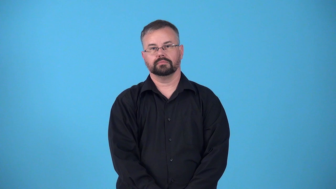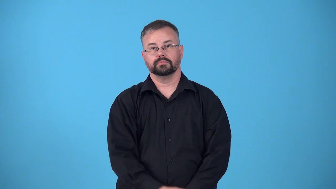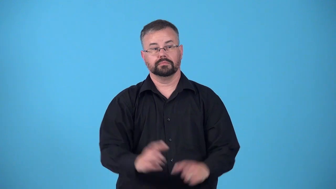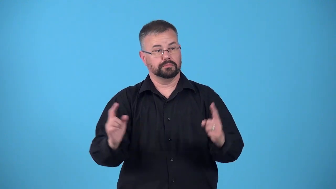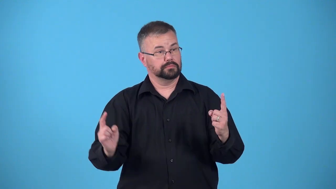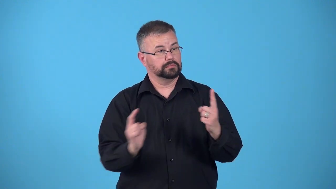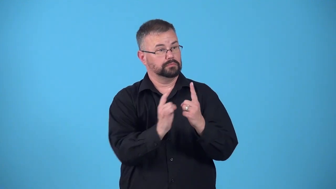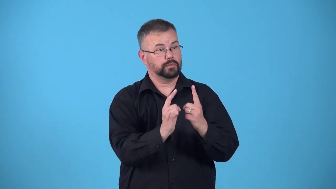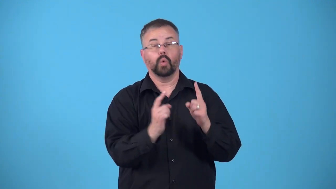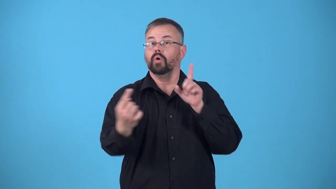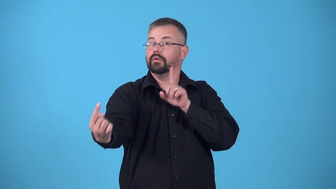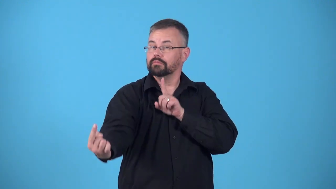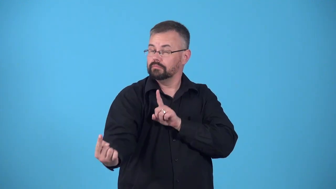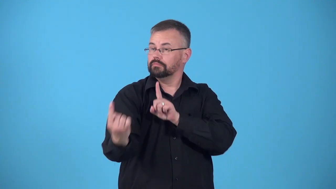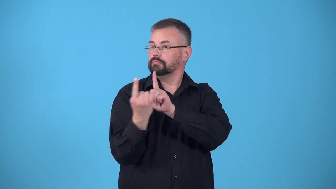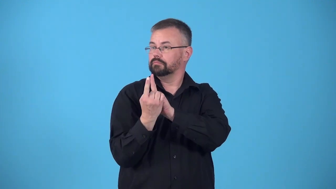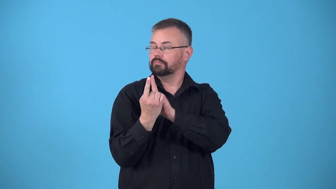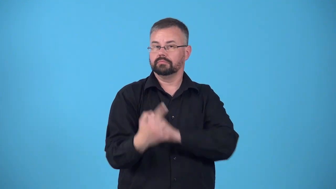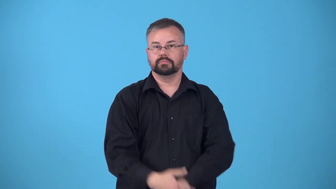walk up,walk up to, come to, come up to